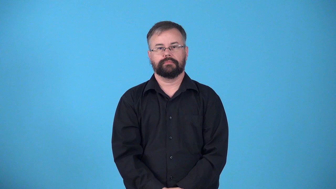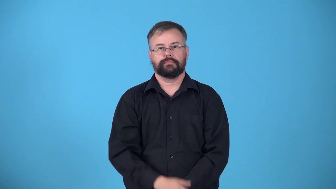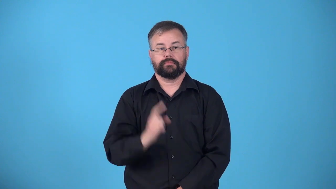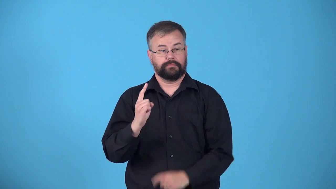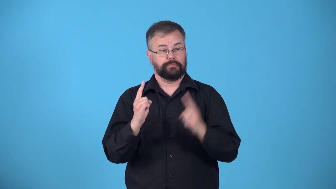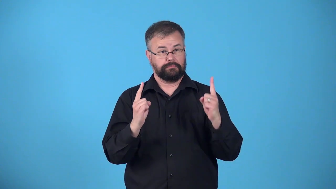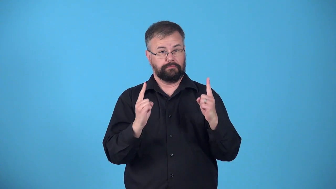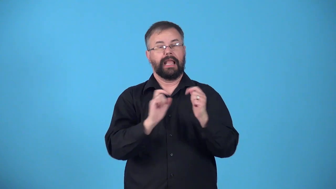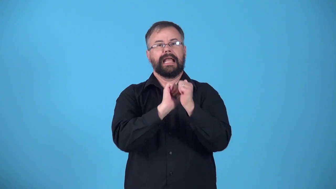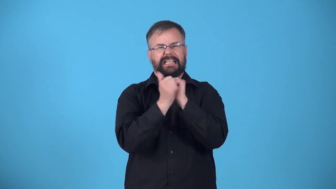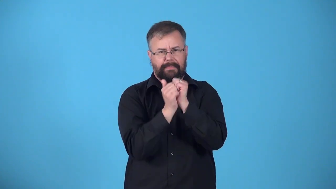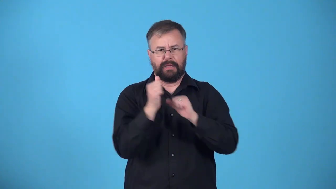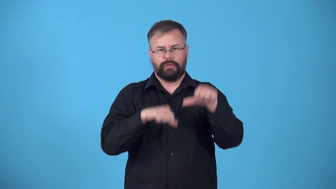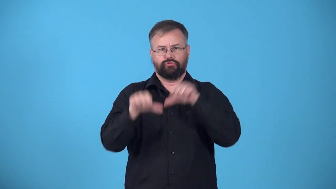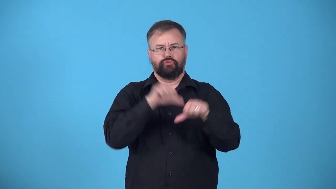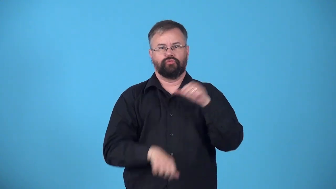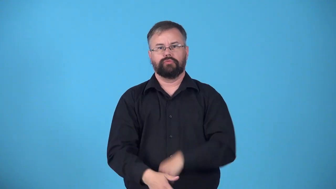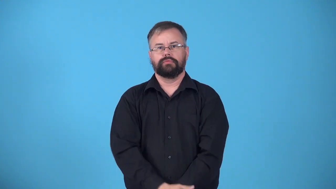head to head